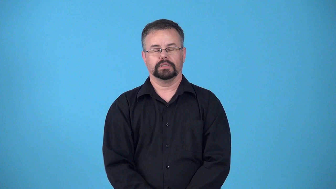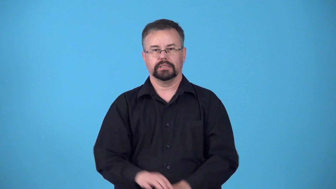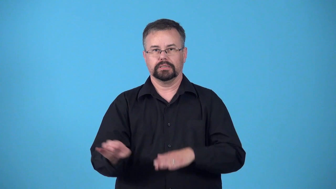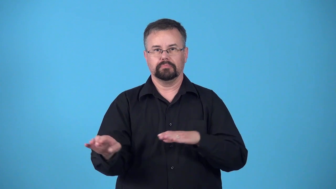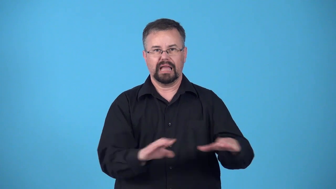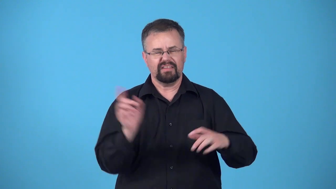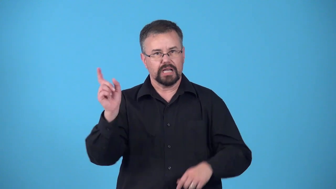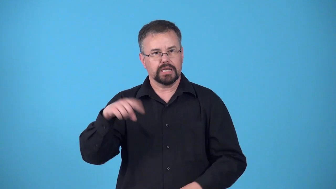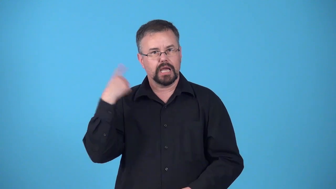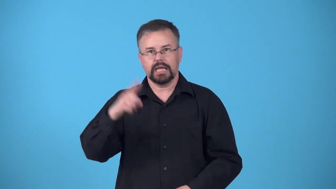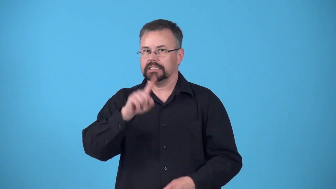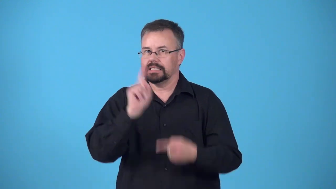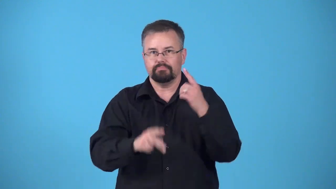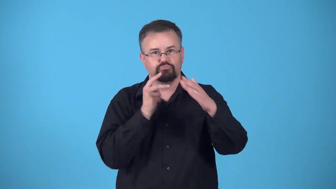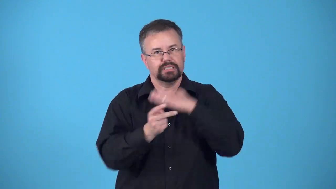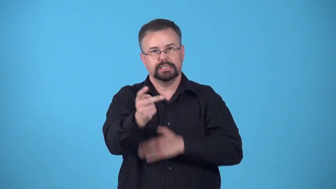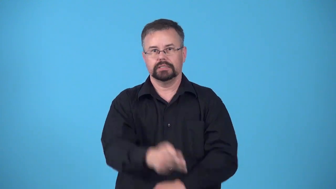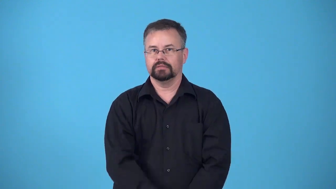walking time bomb